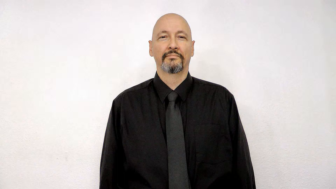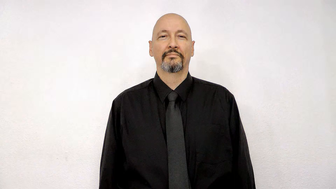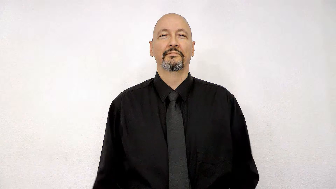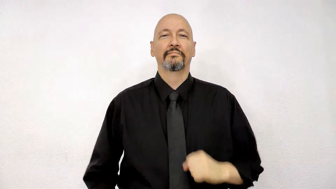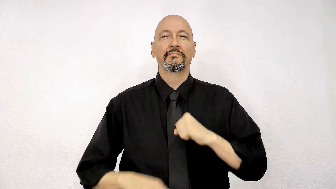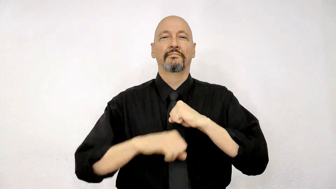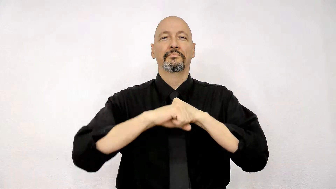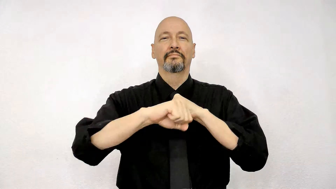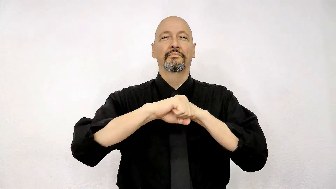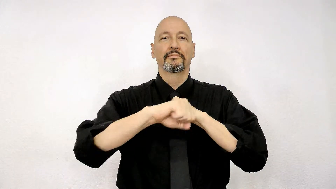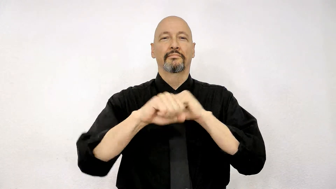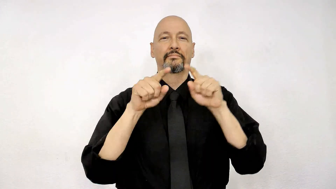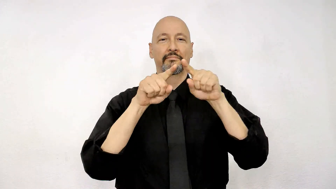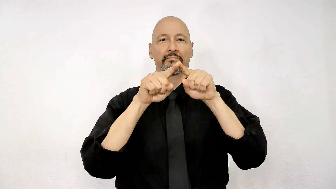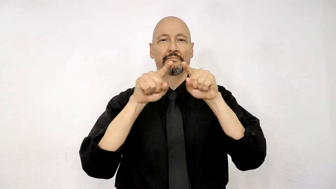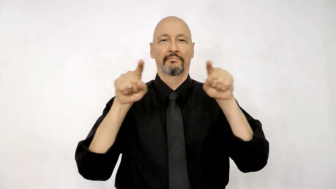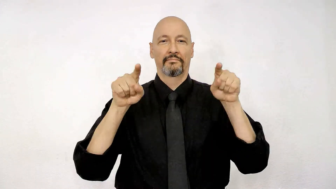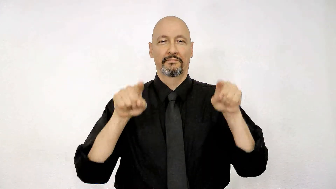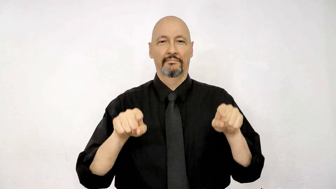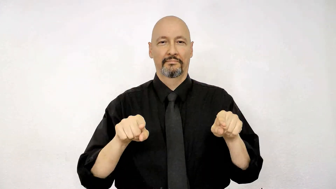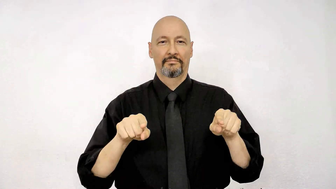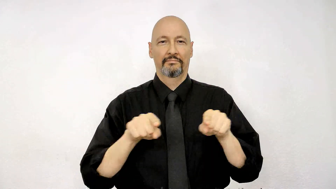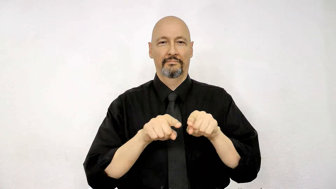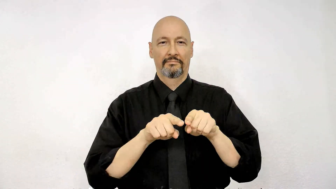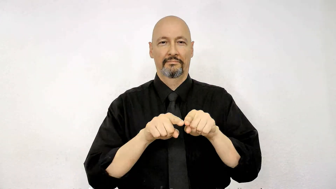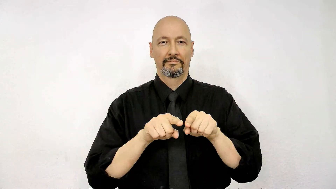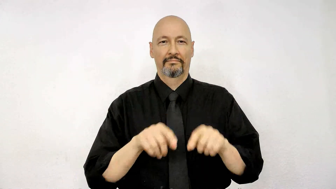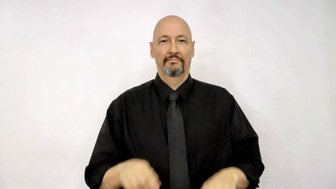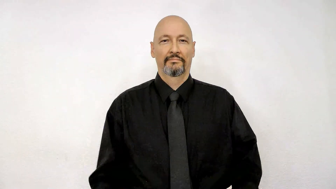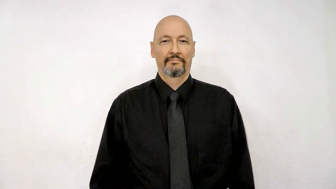ad flyer square